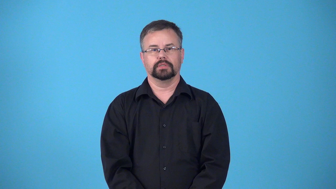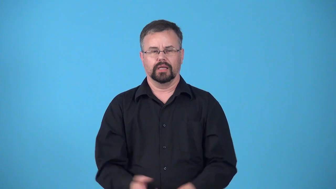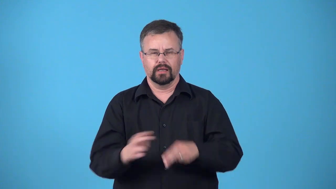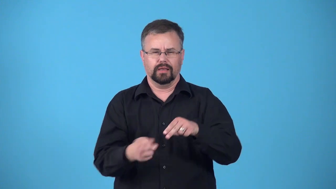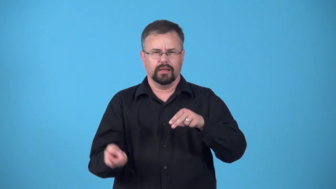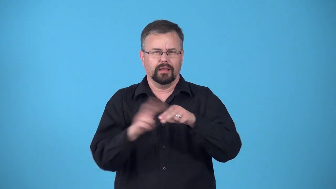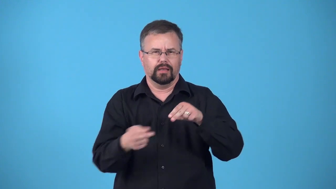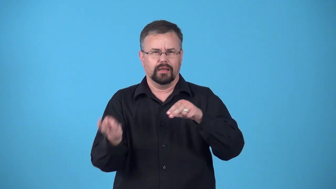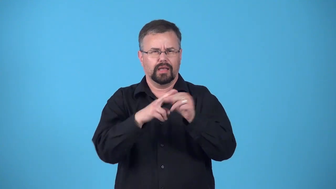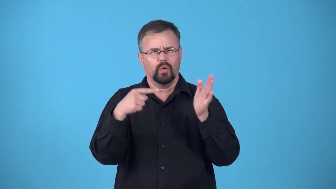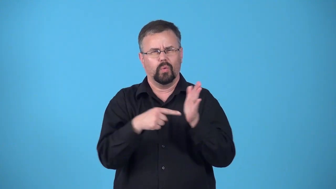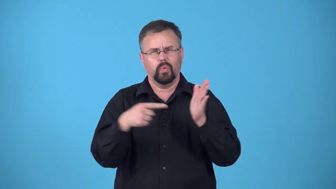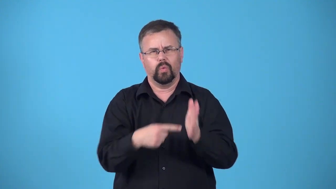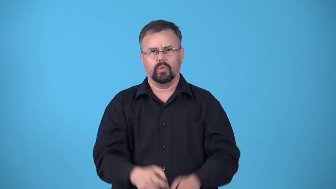chalk up